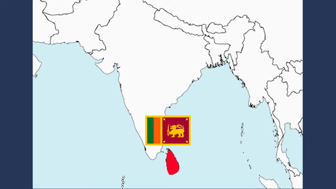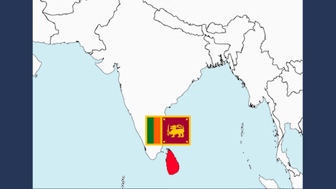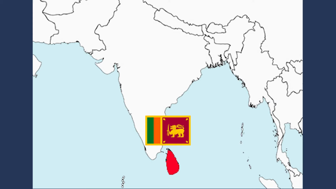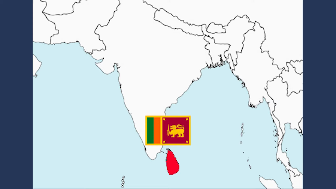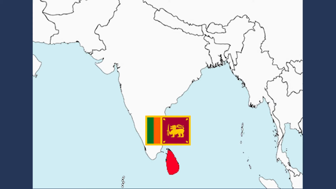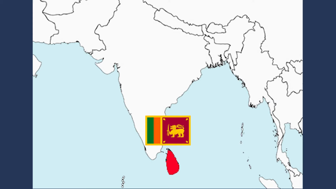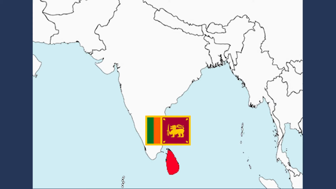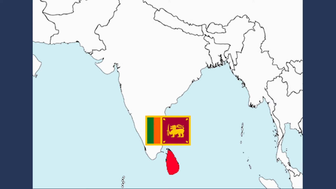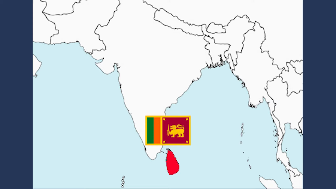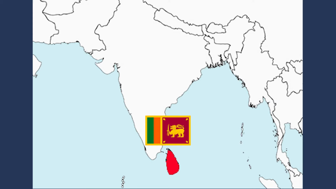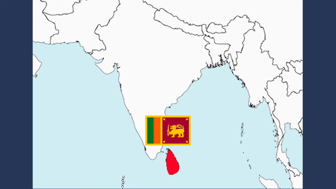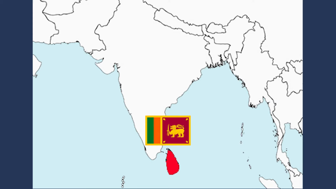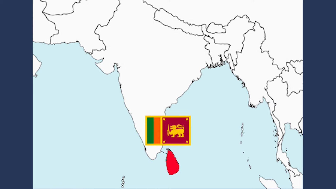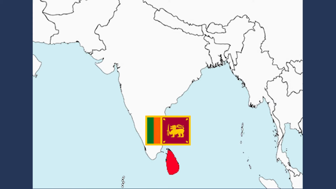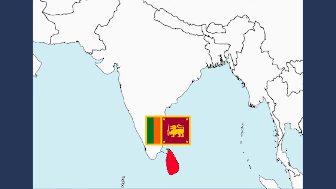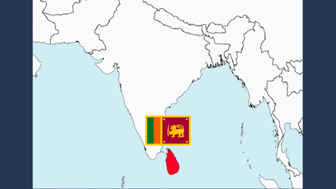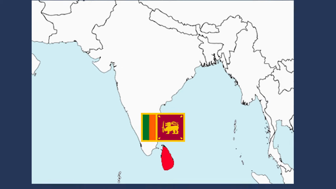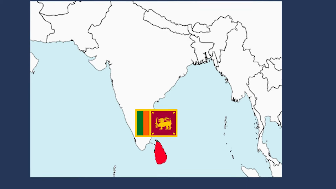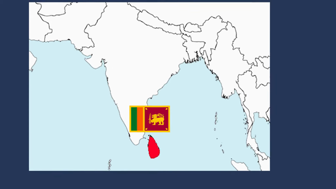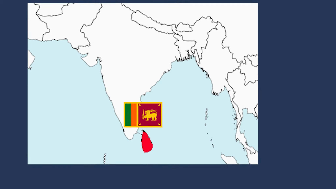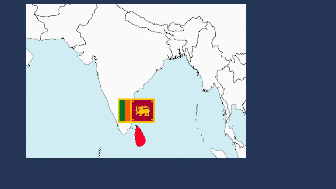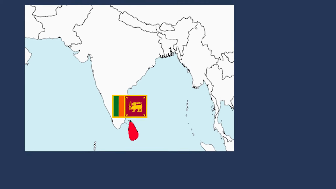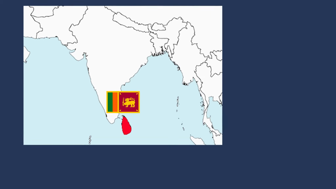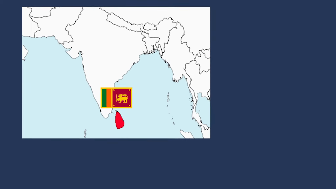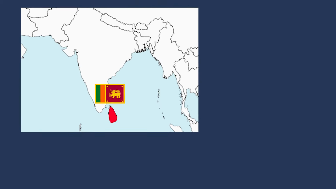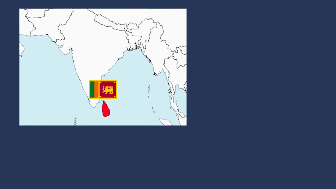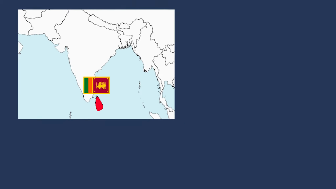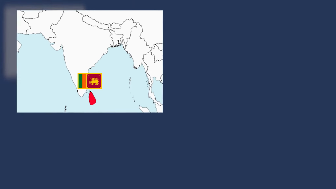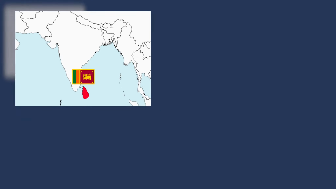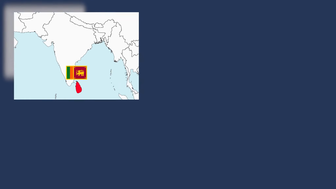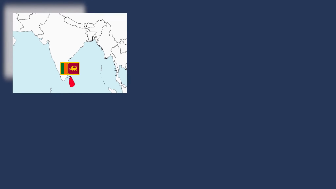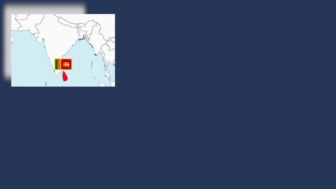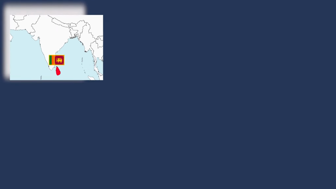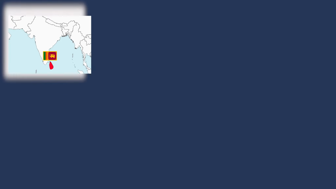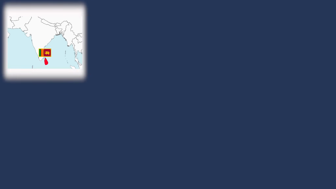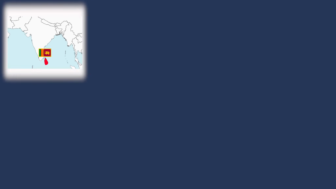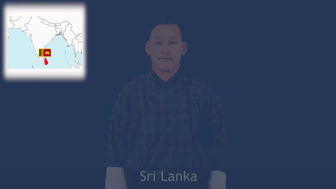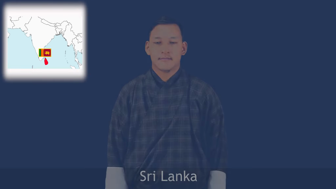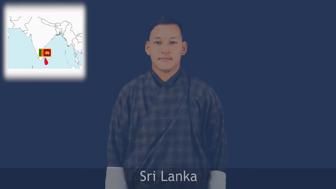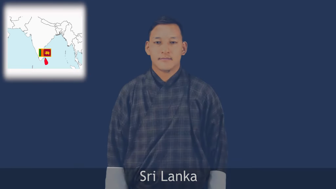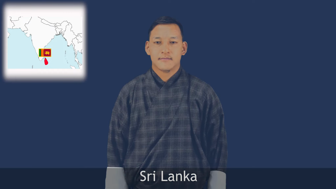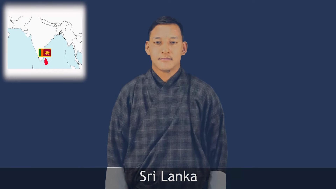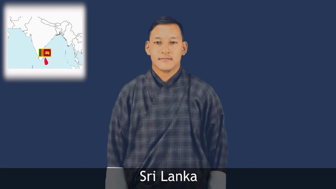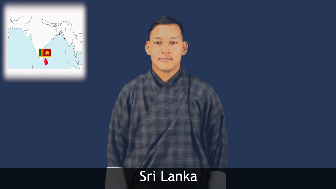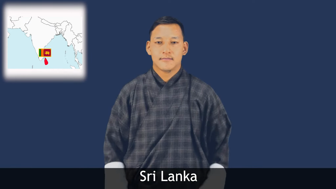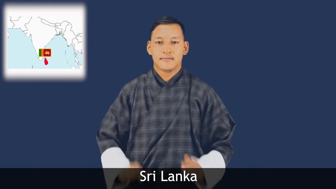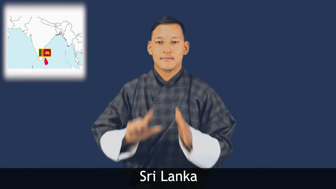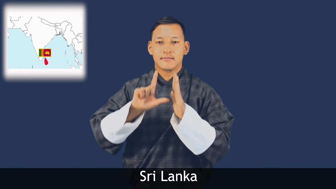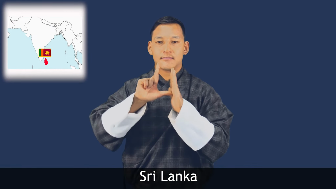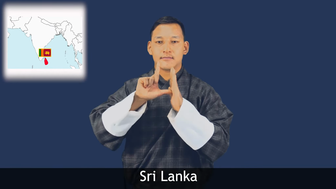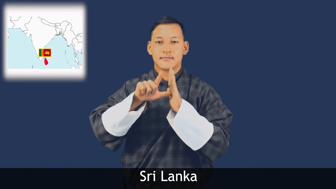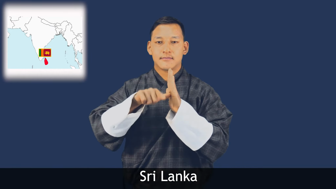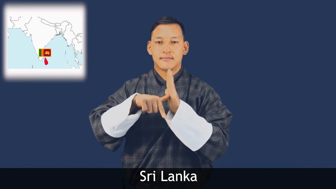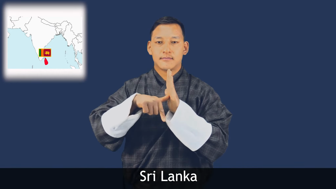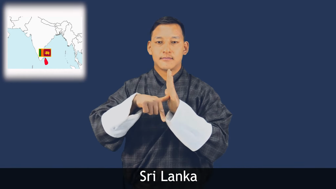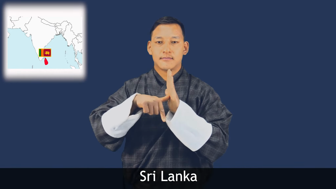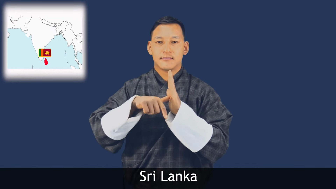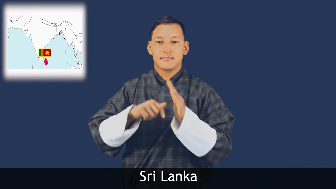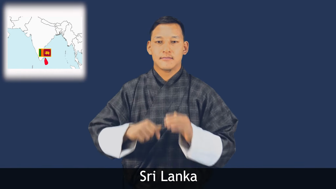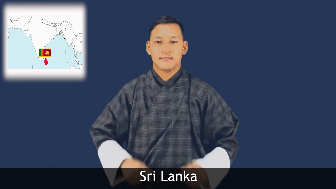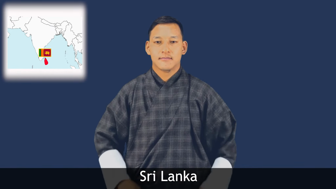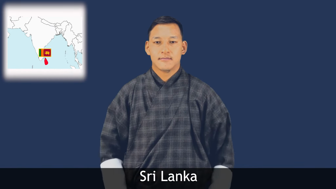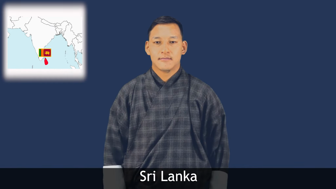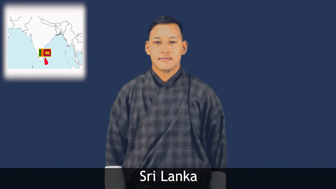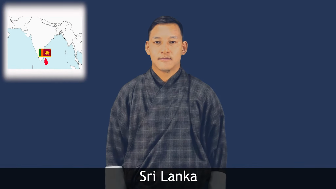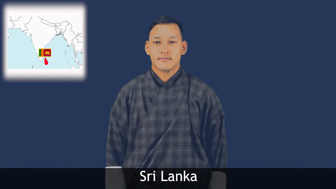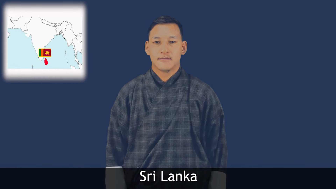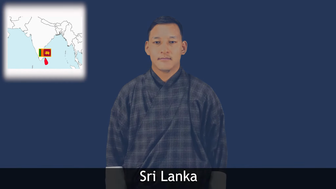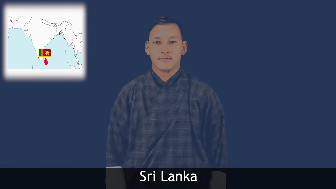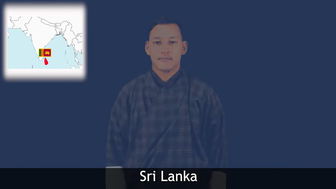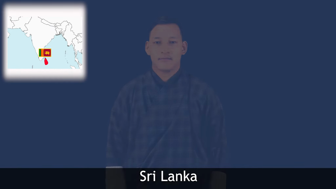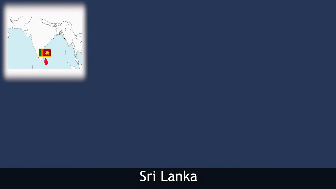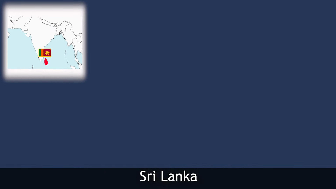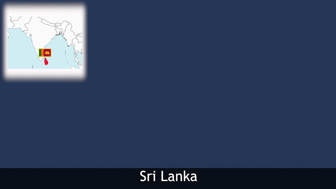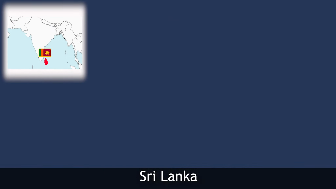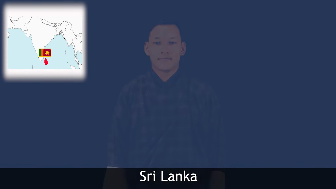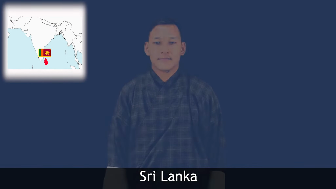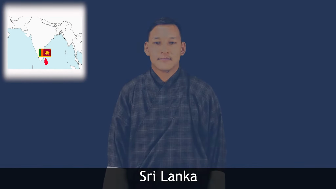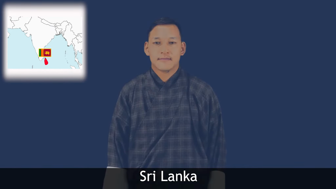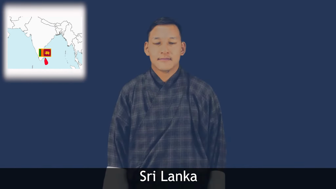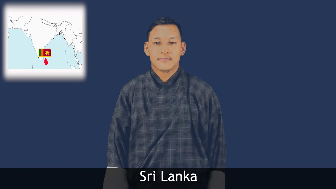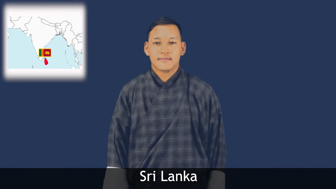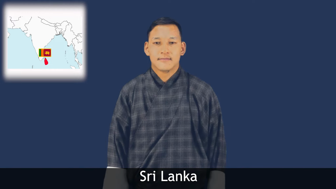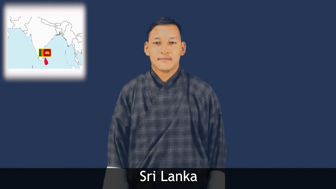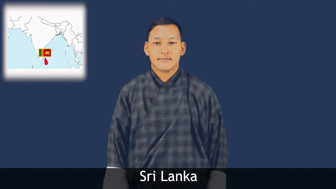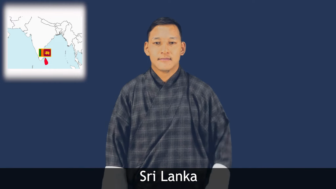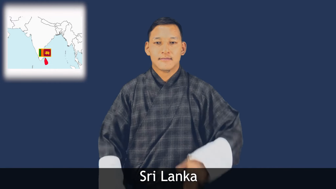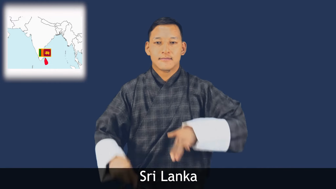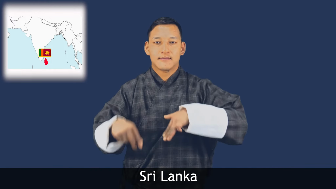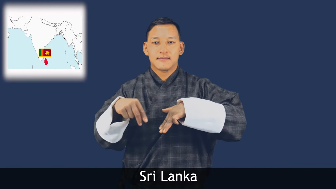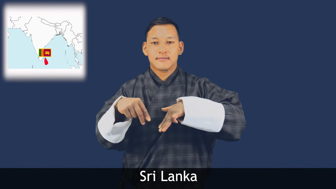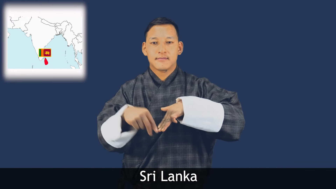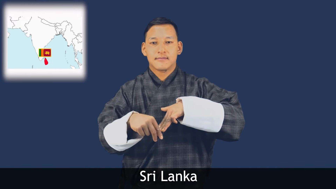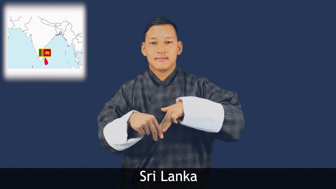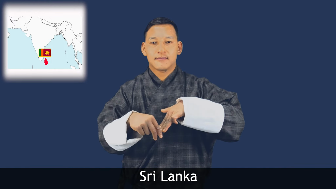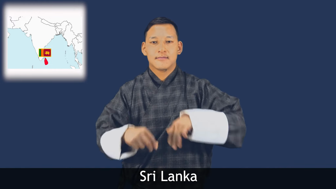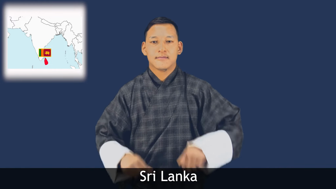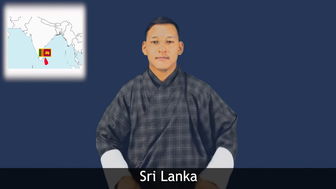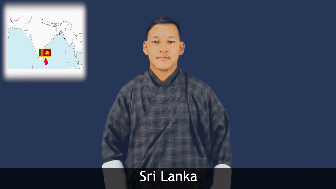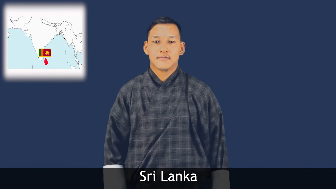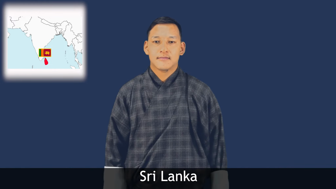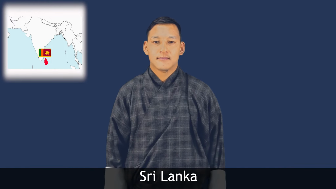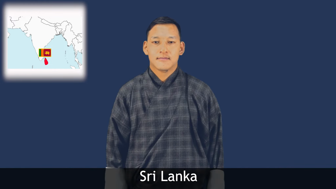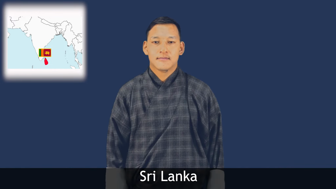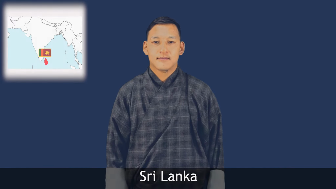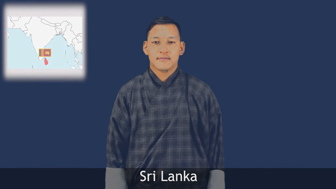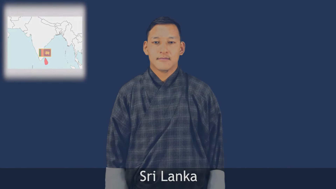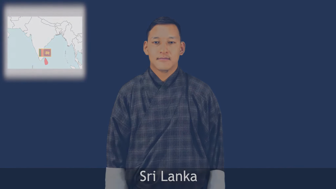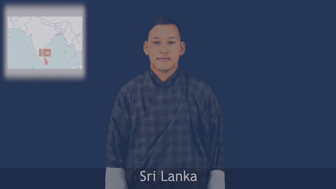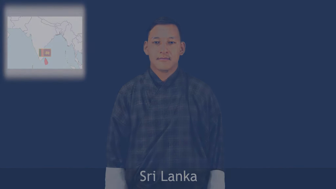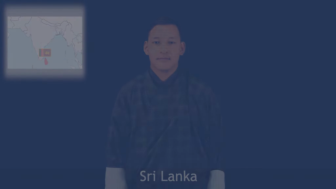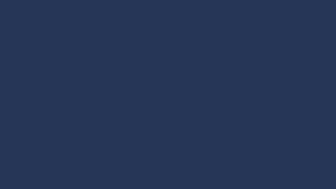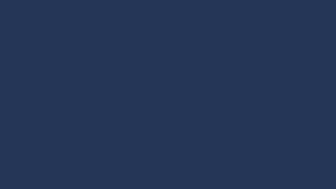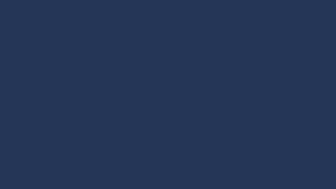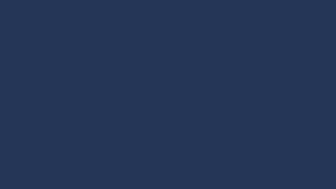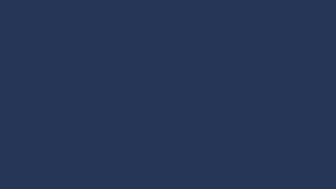Sri Lanka